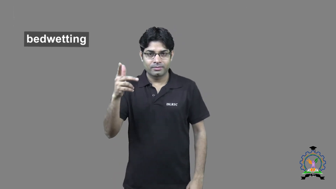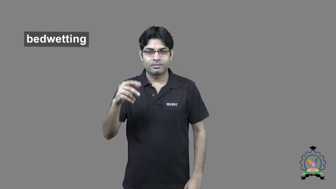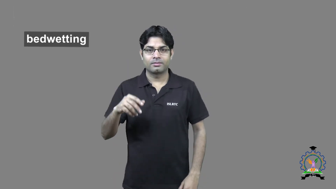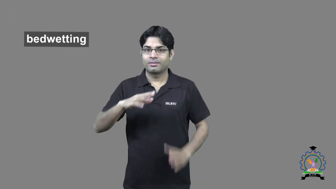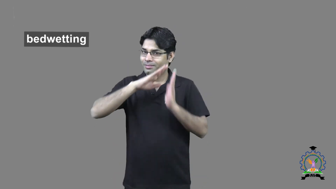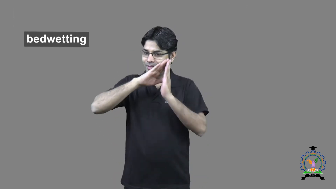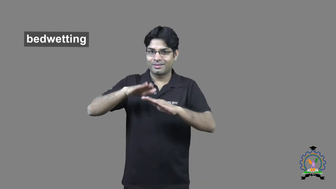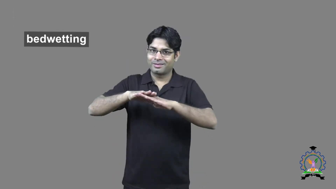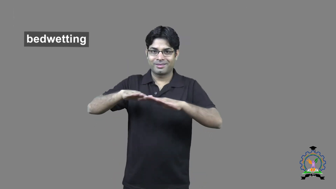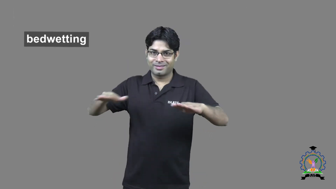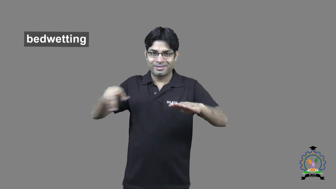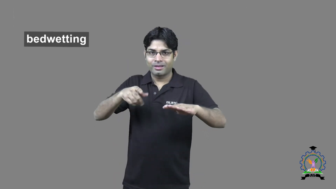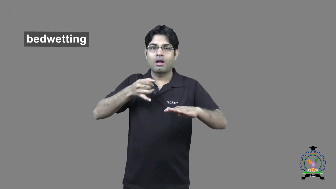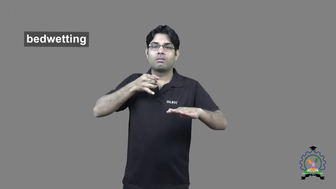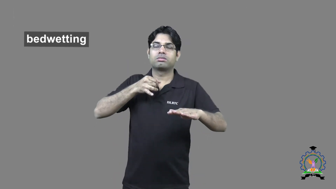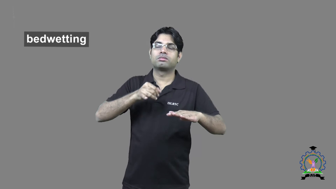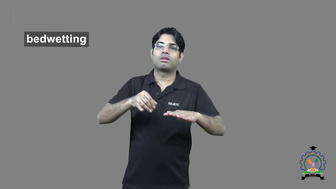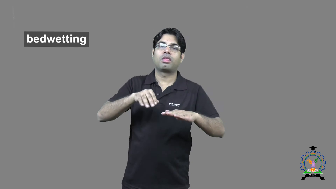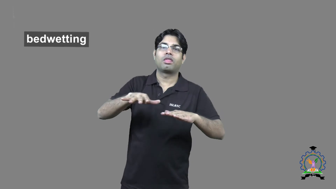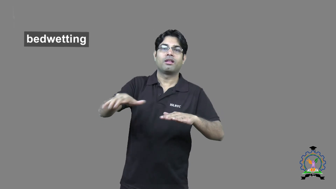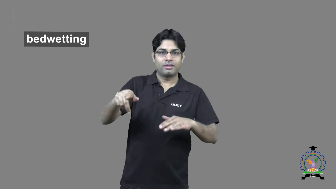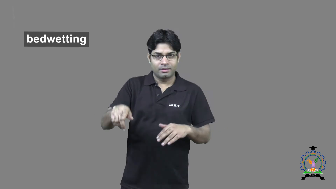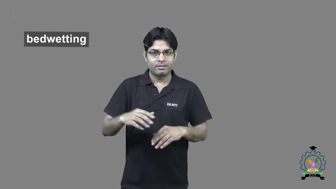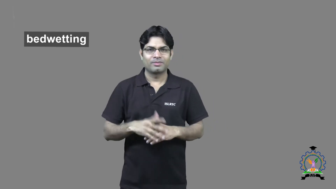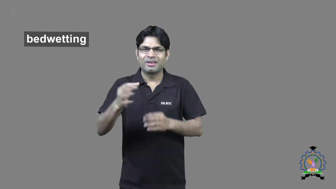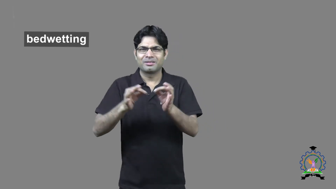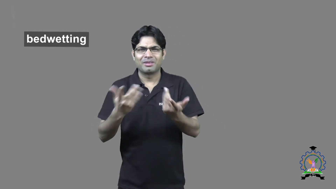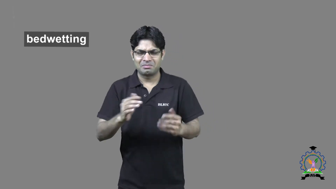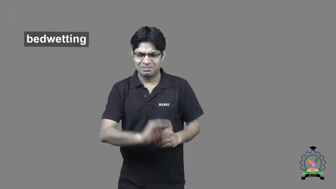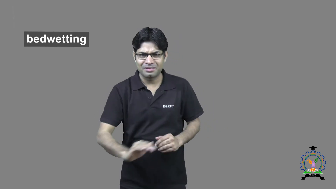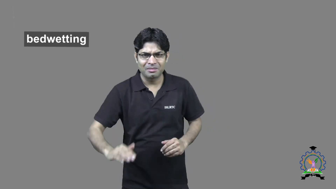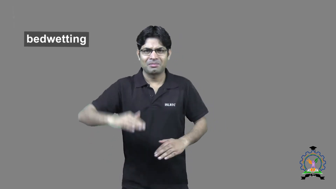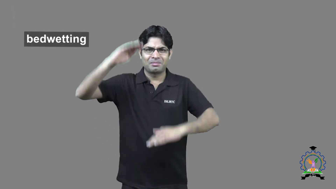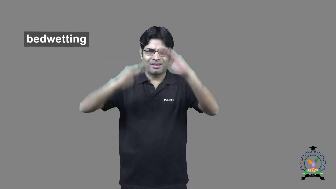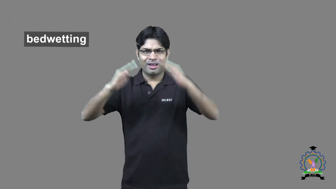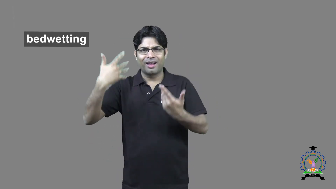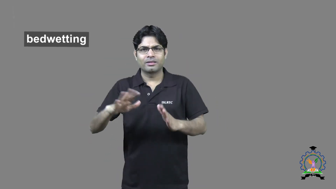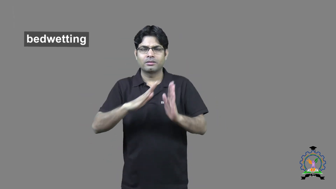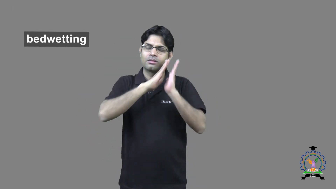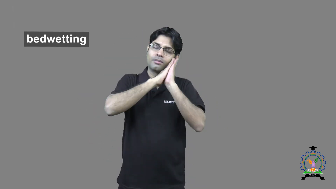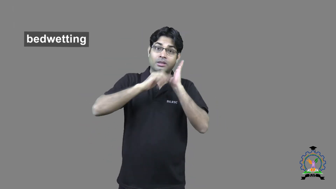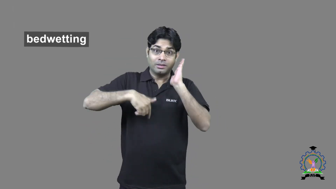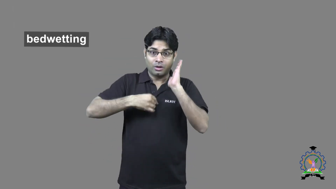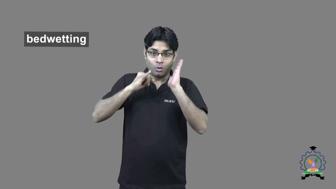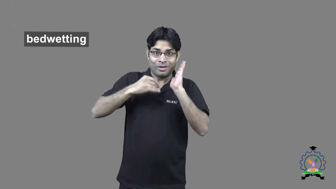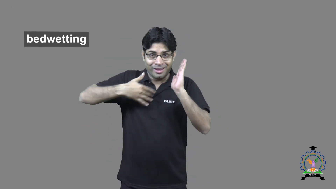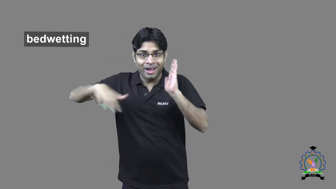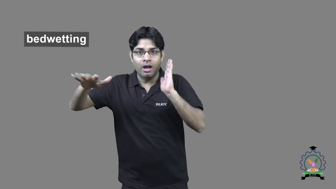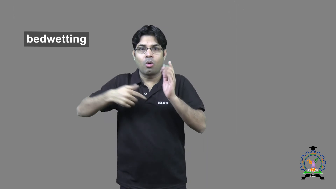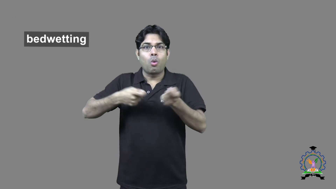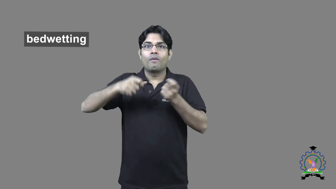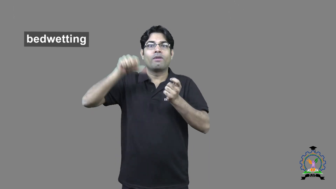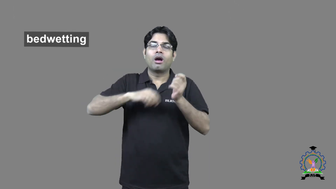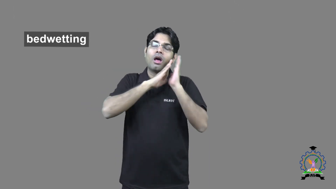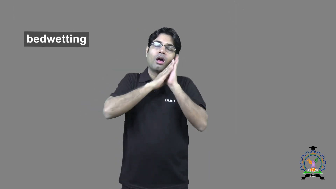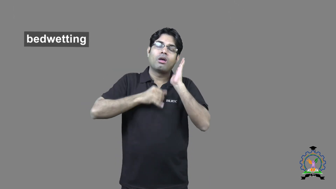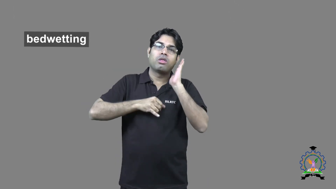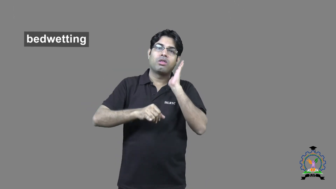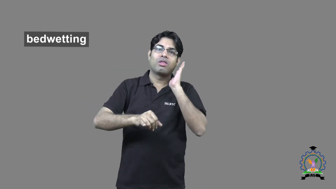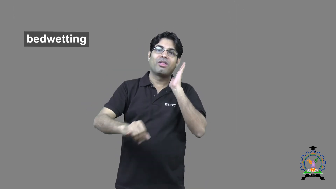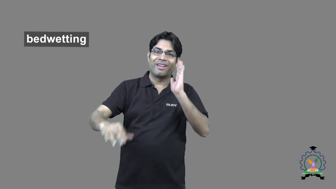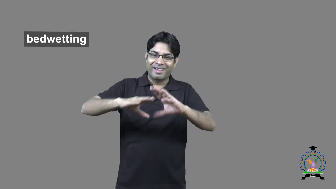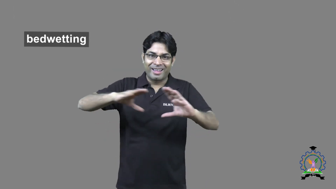bedwetting explanation